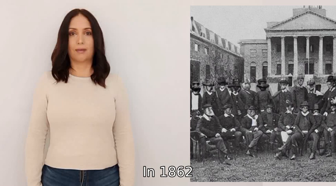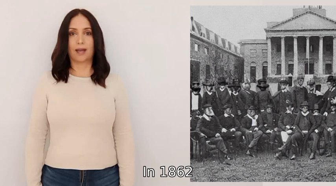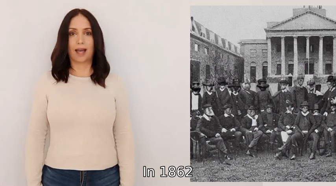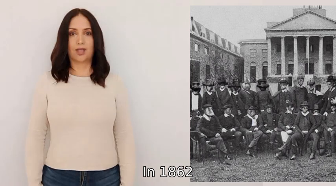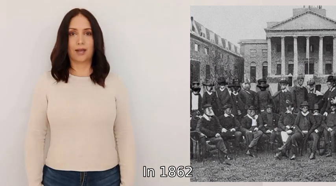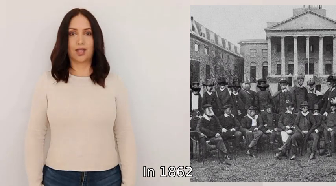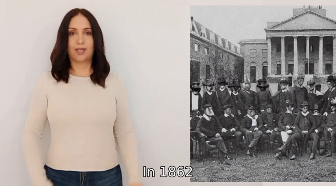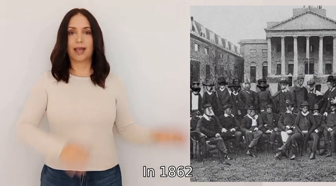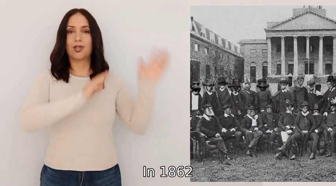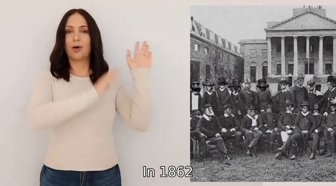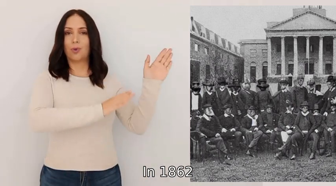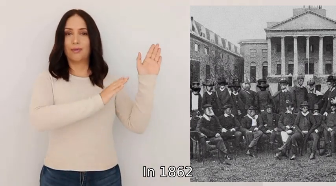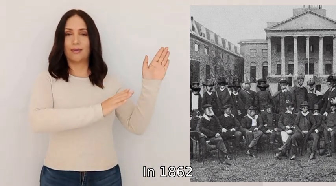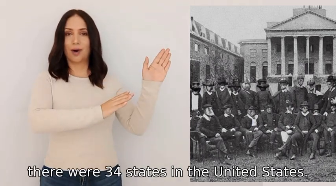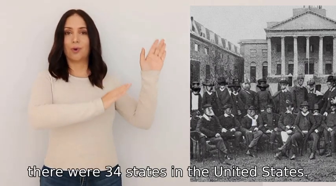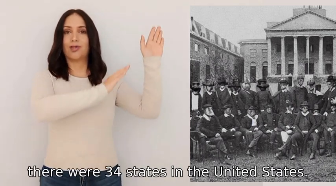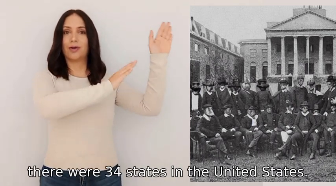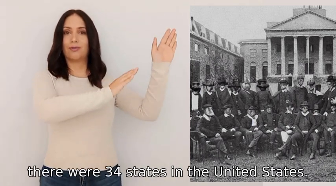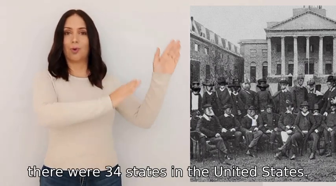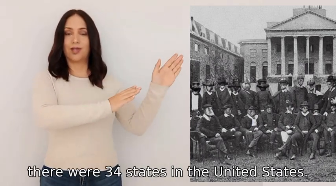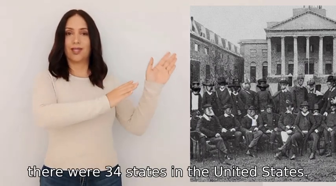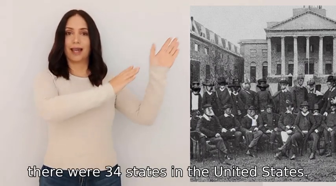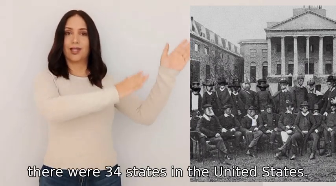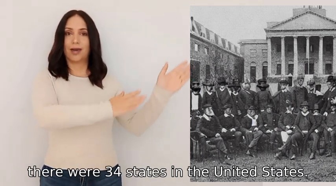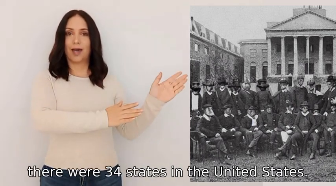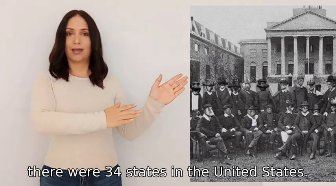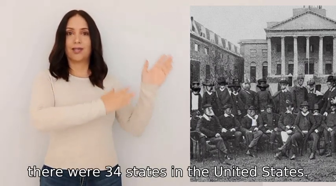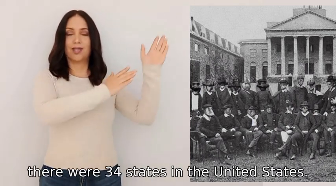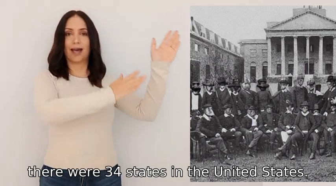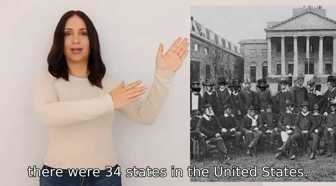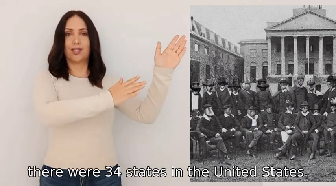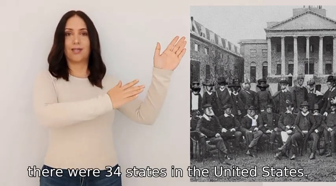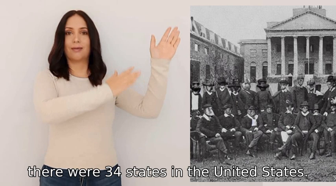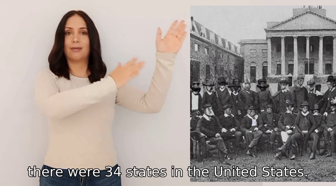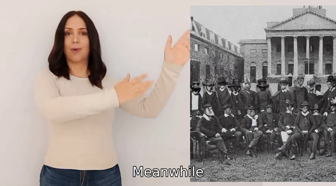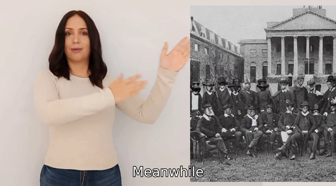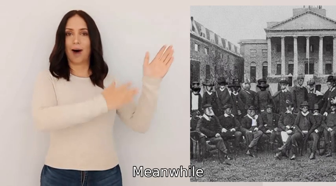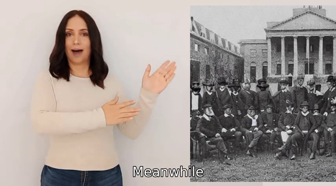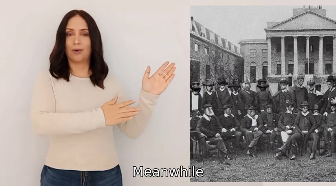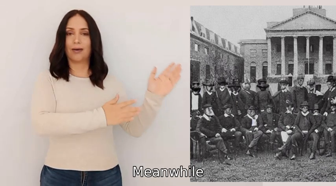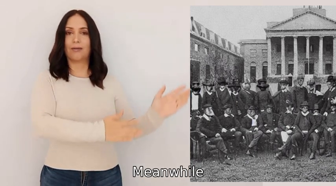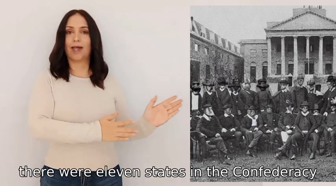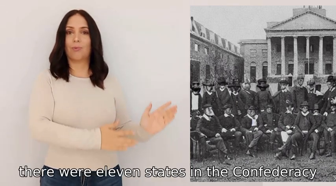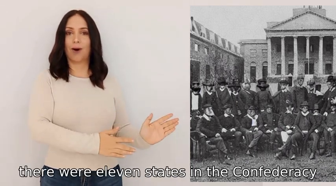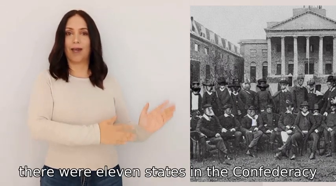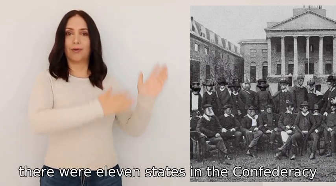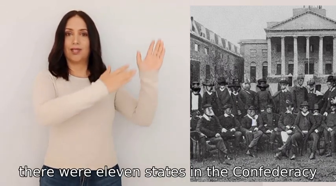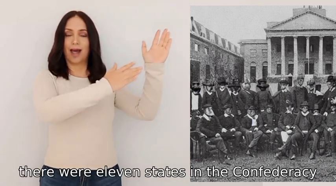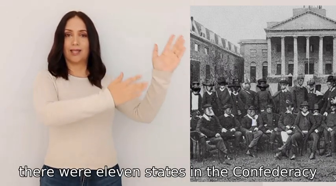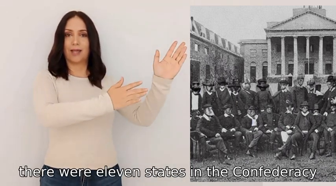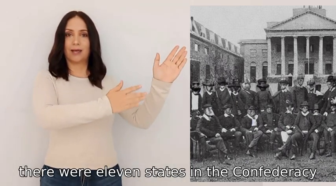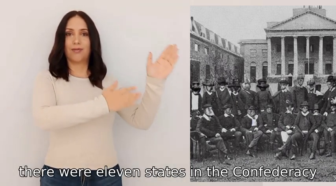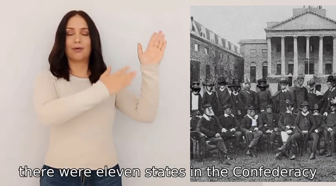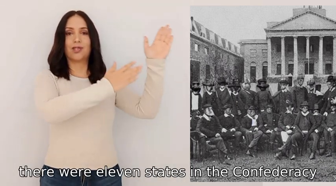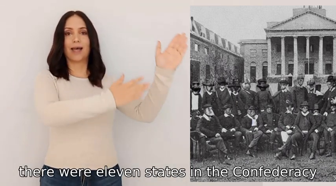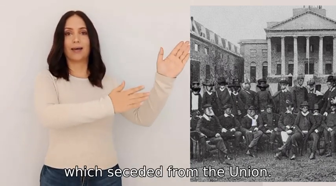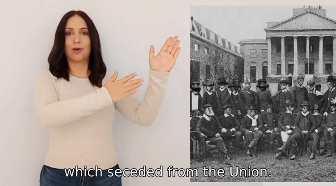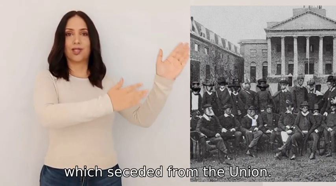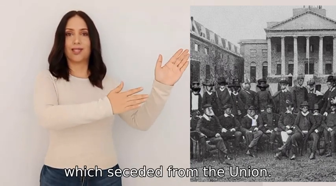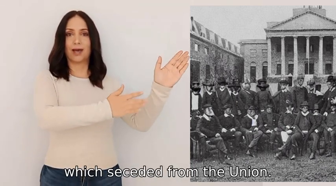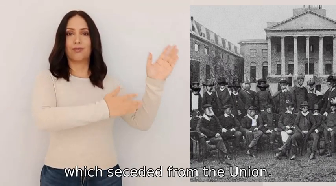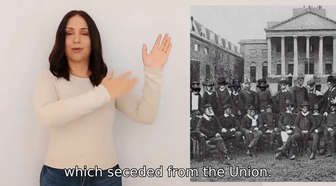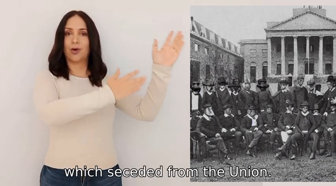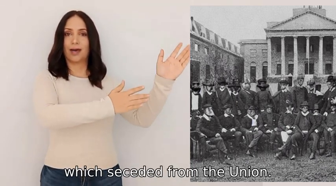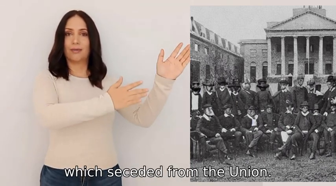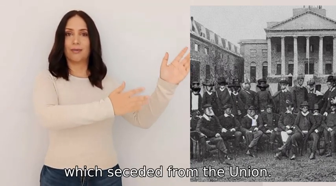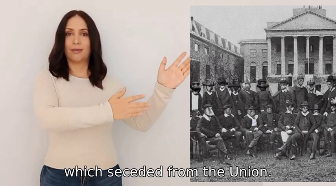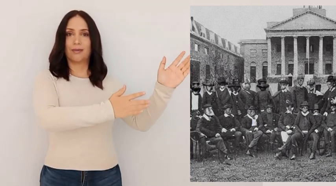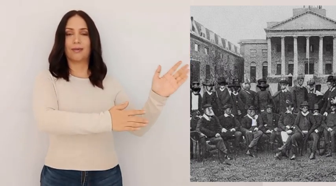how many states were in the US in 1862 and how many states were in the Confederacy at that time?